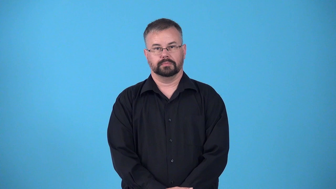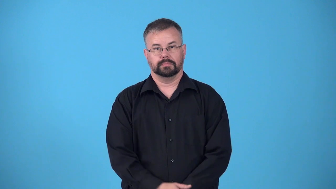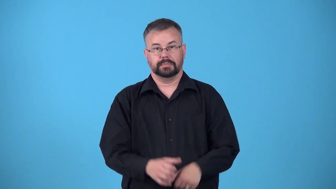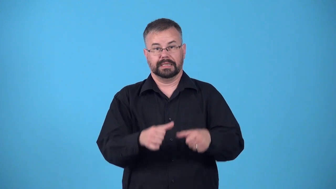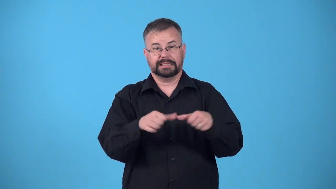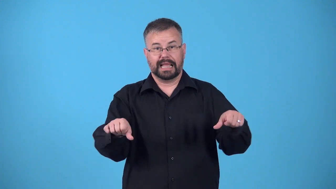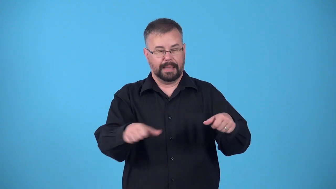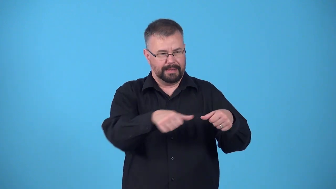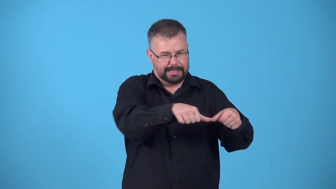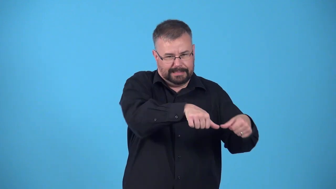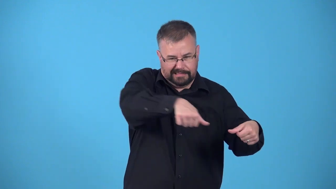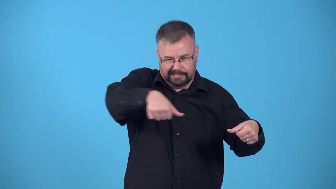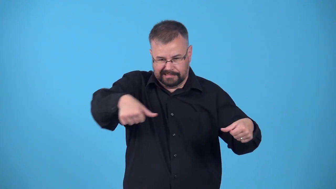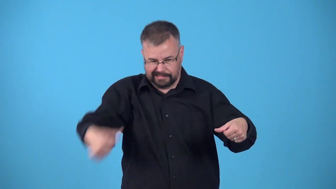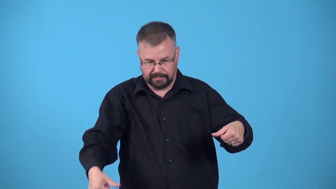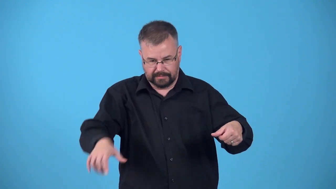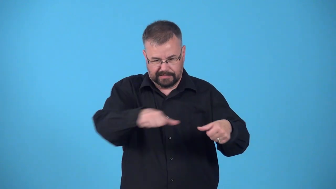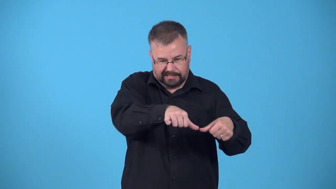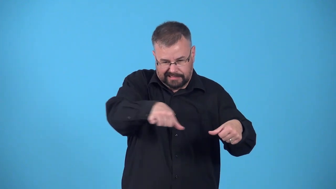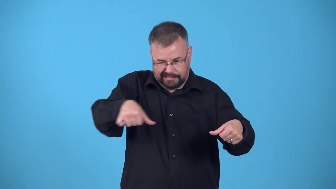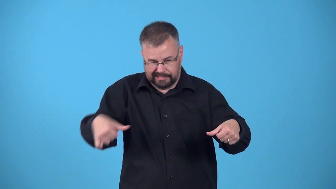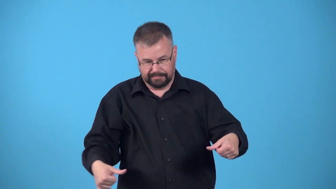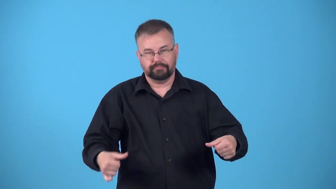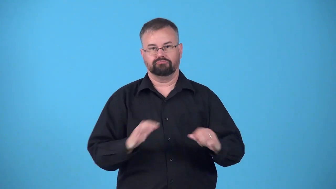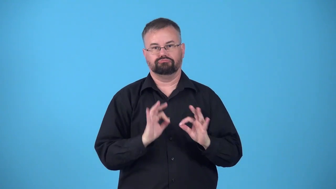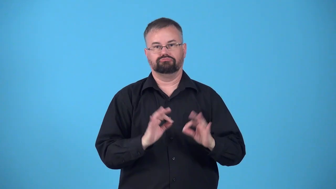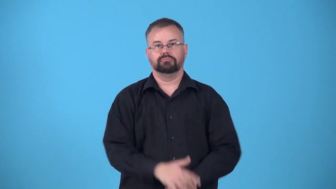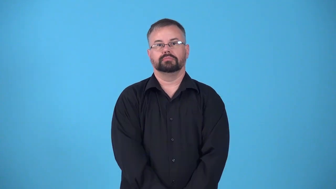tape up-box